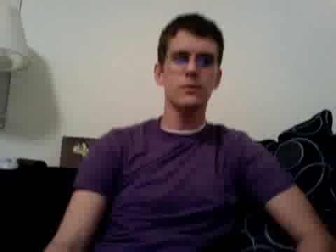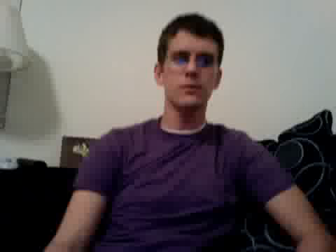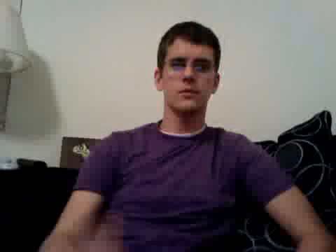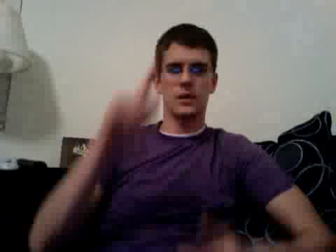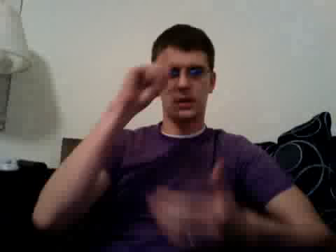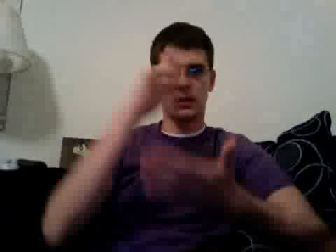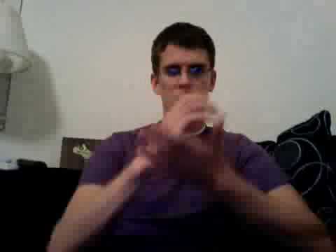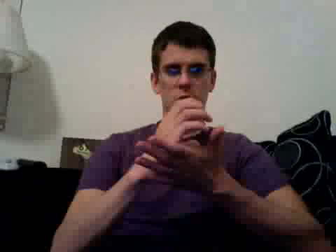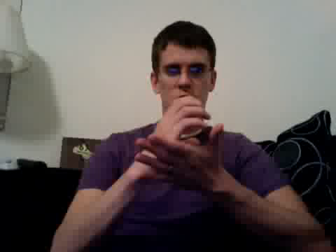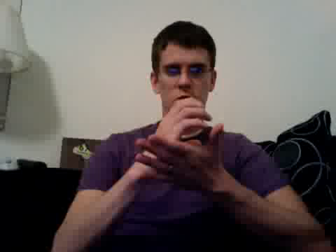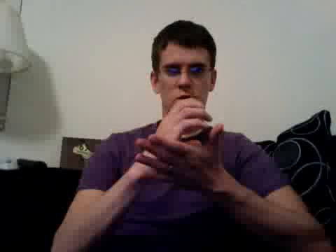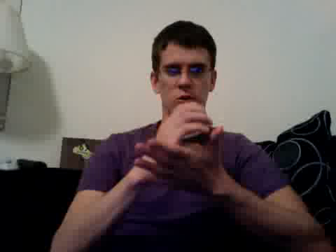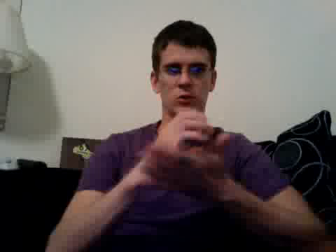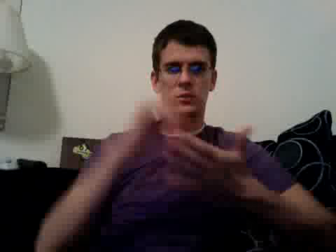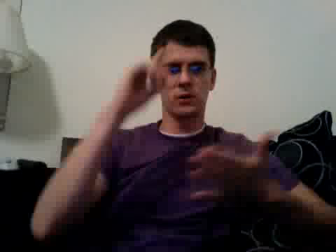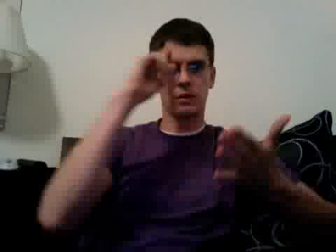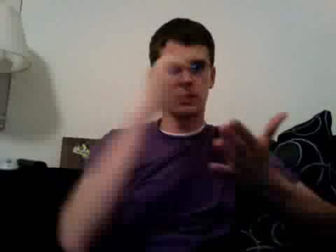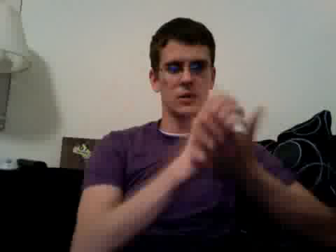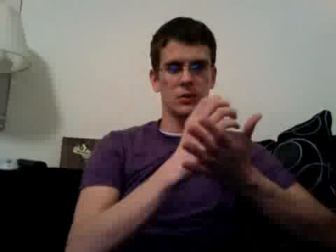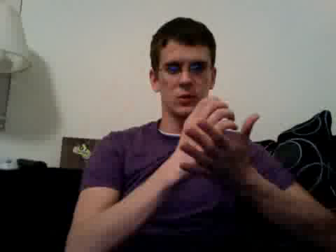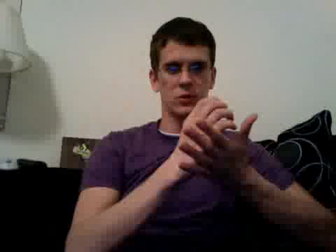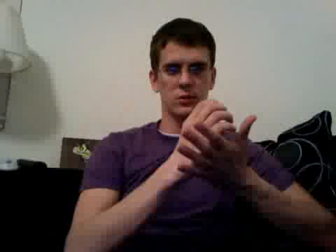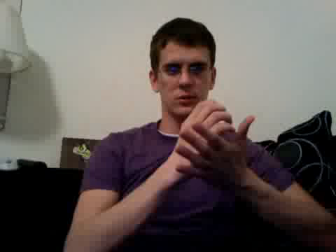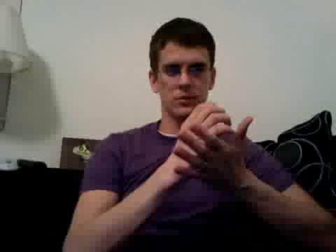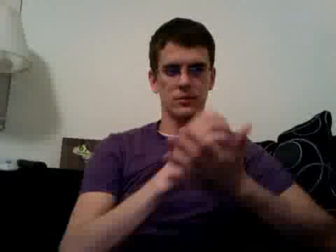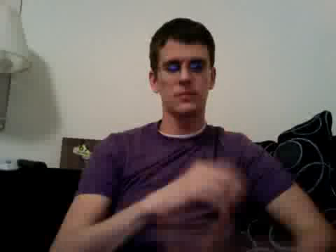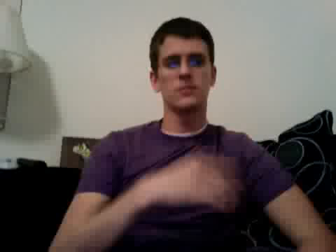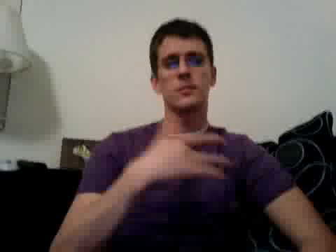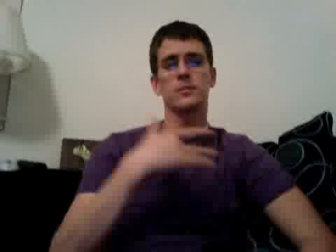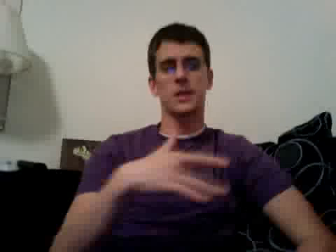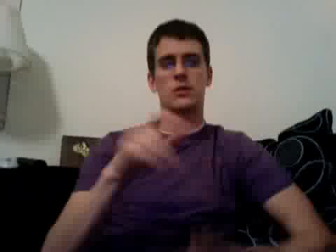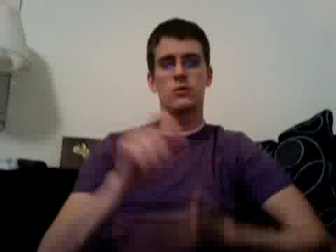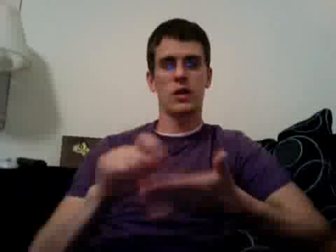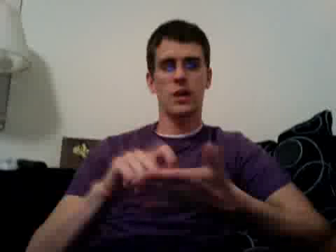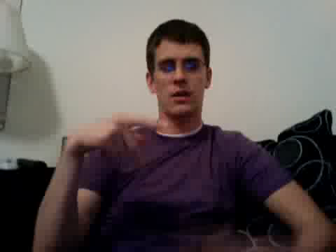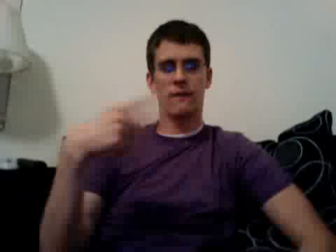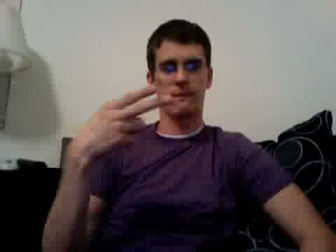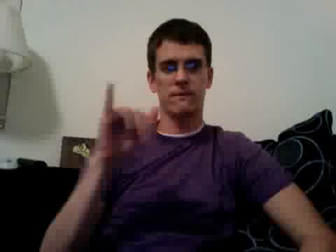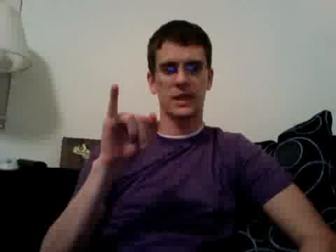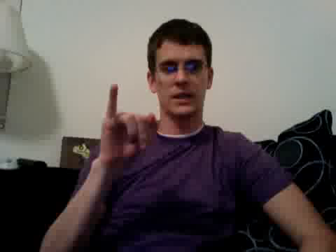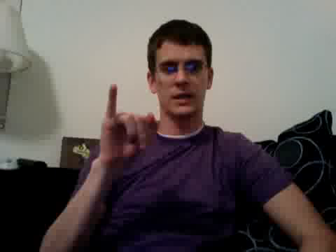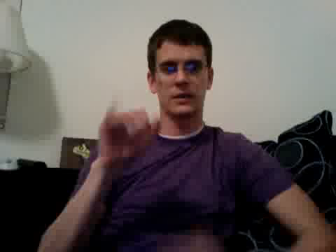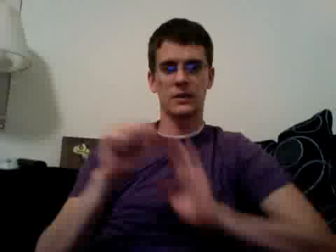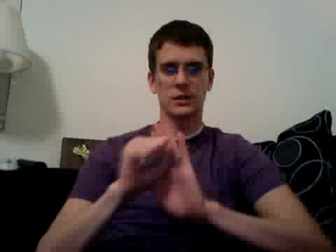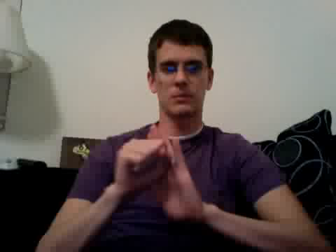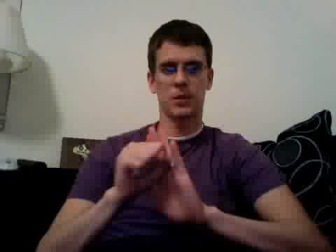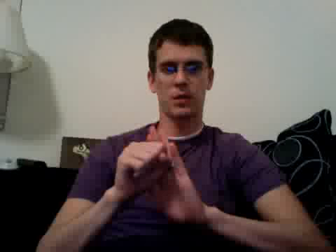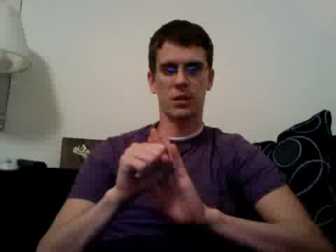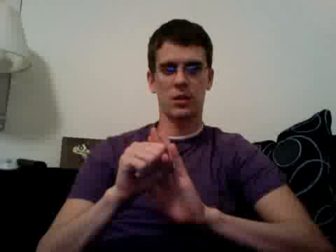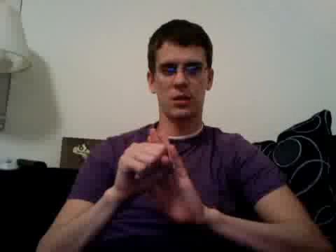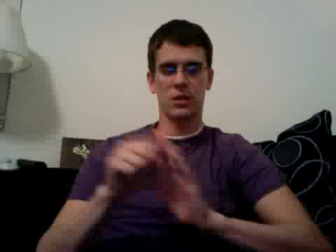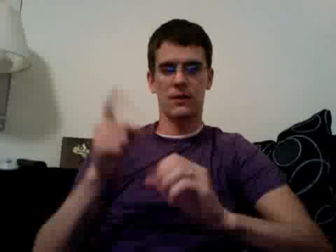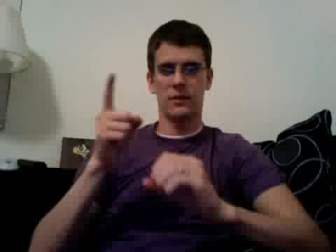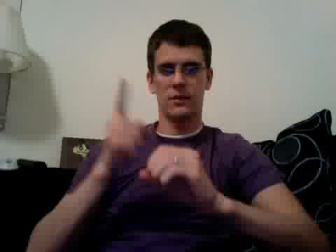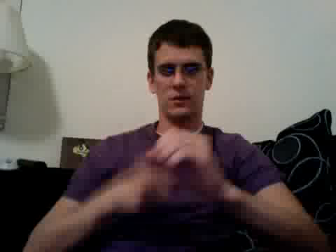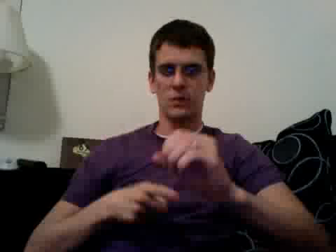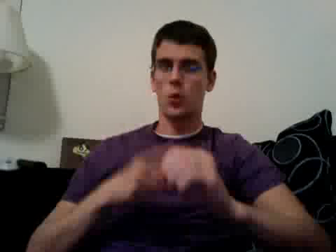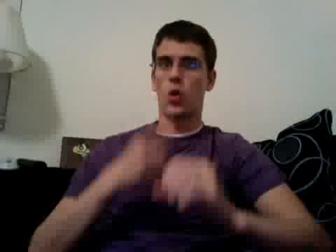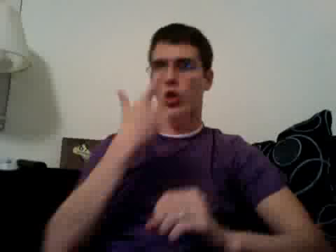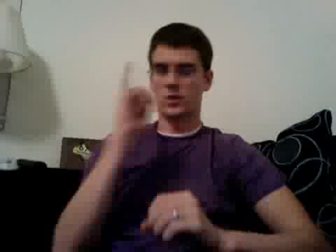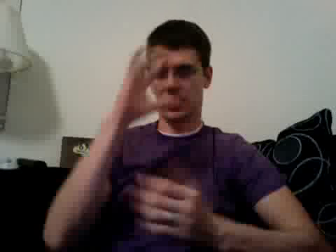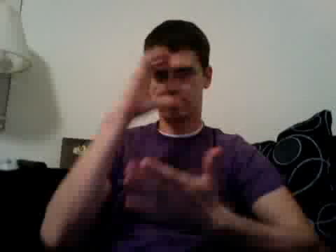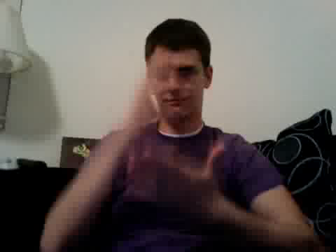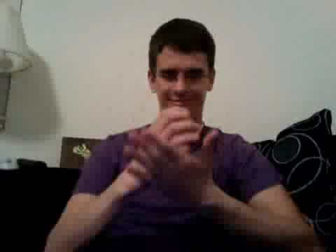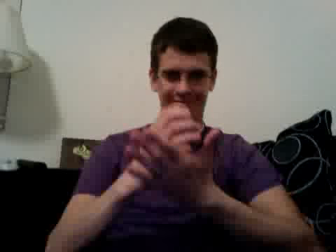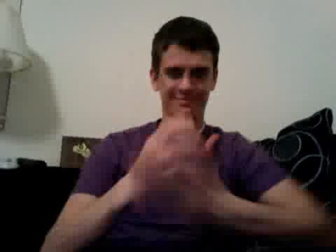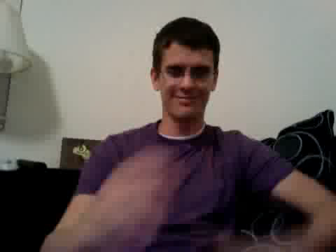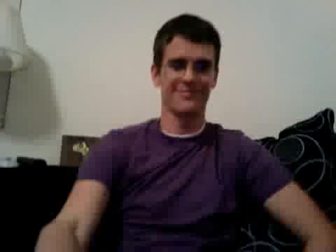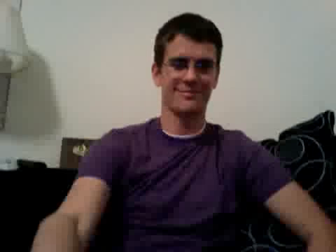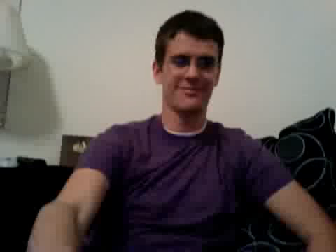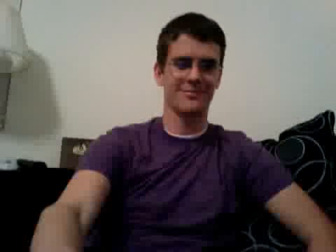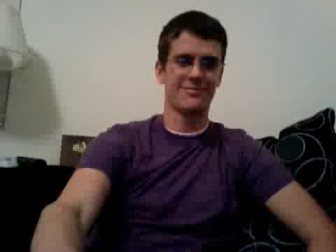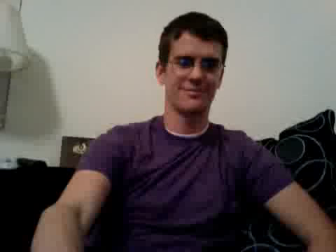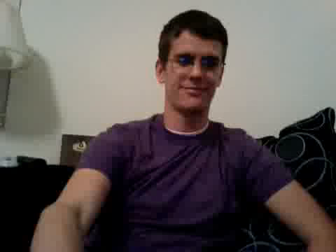image